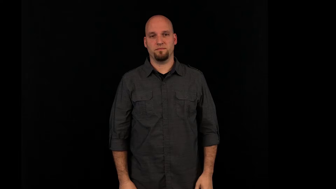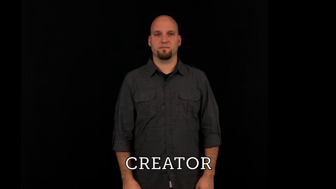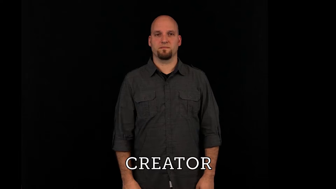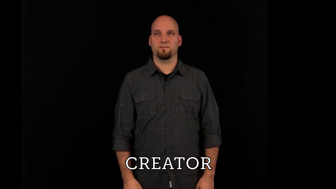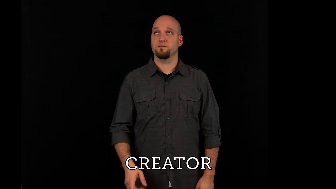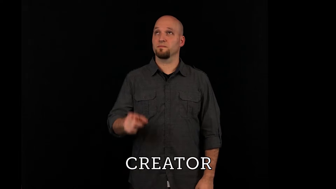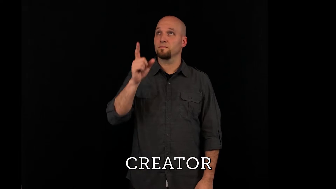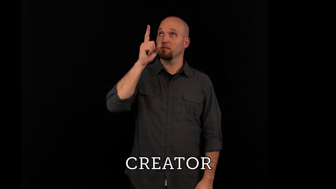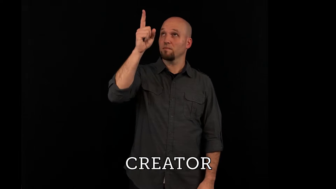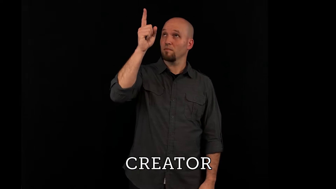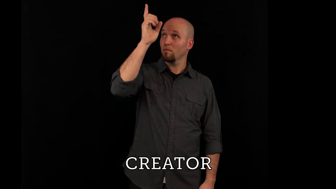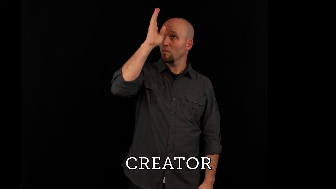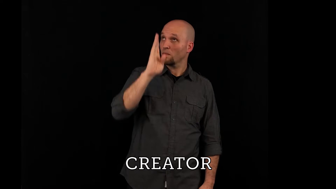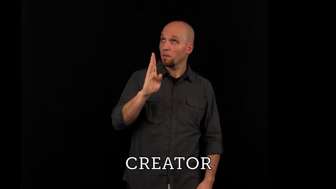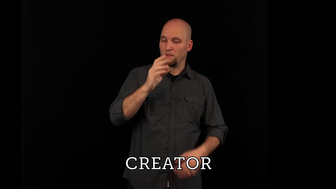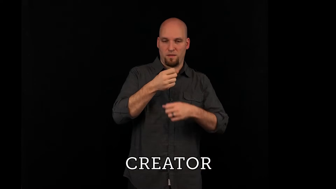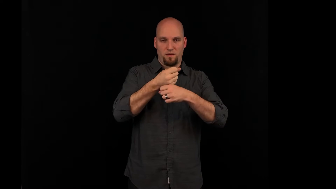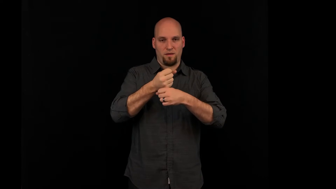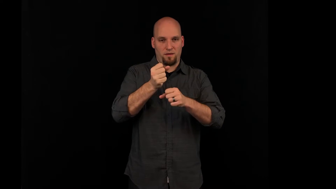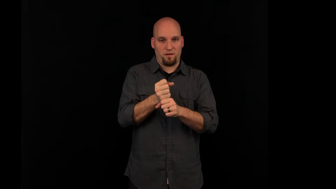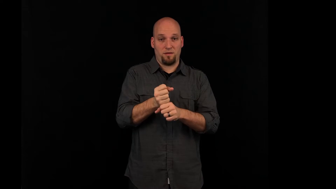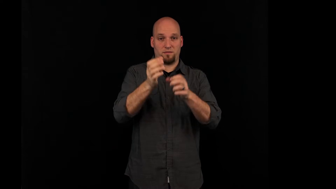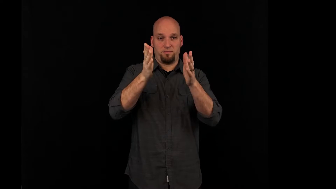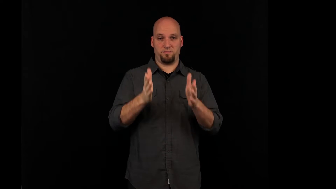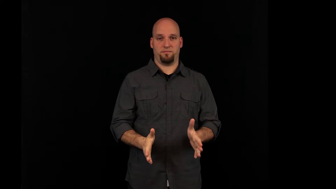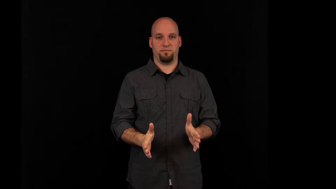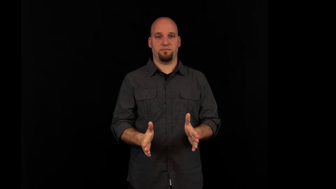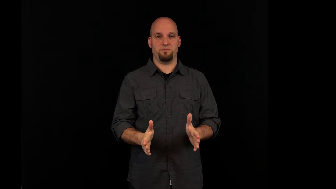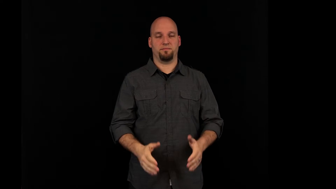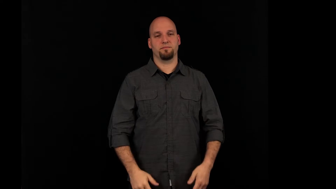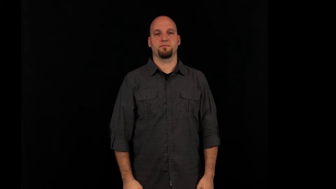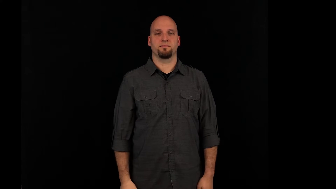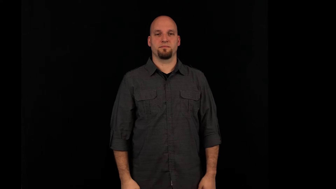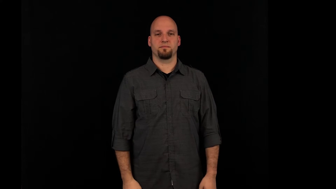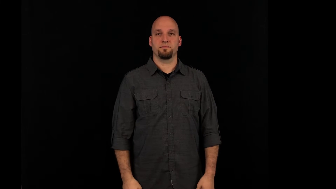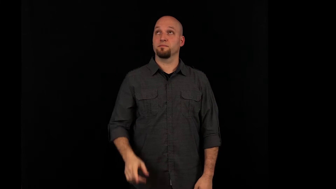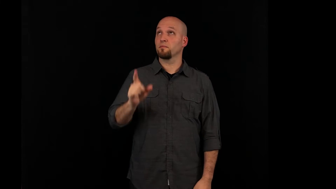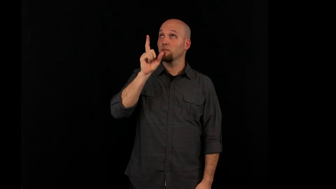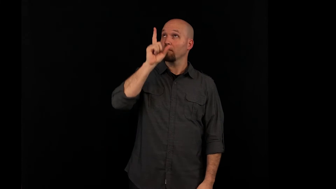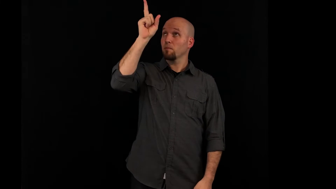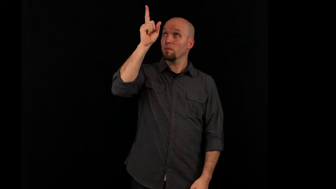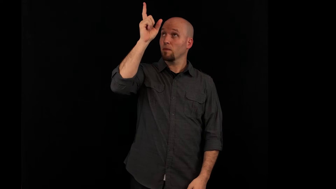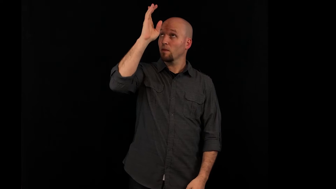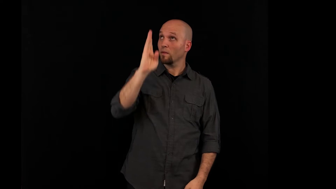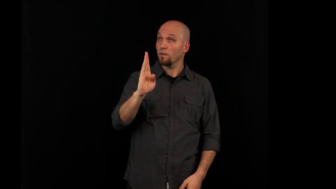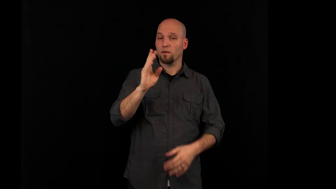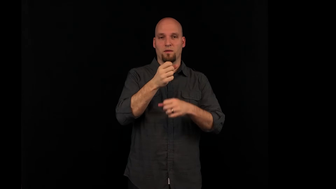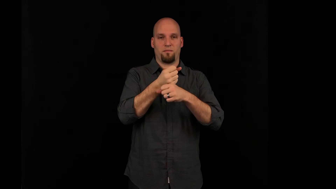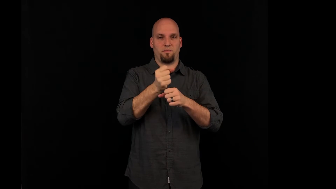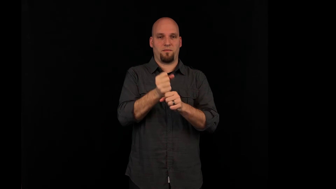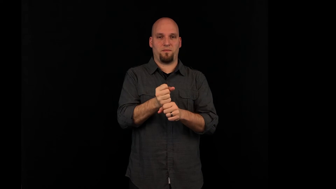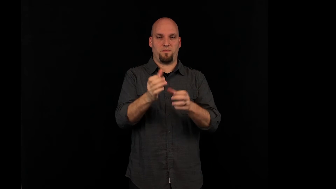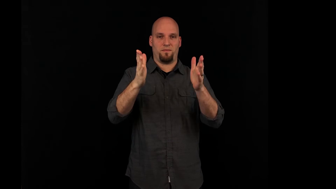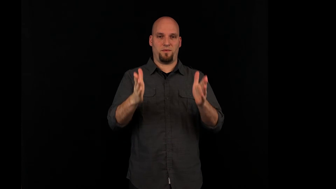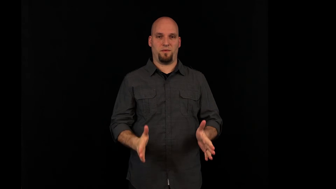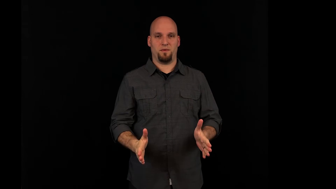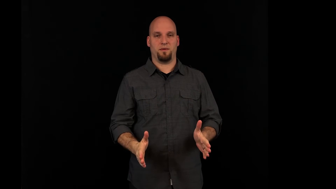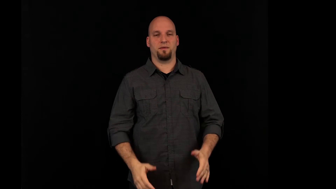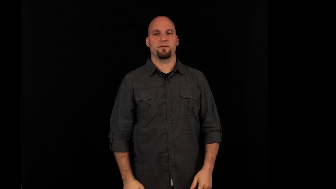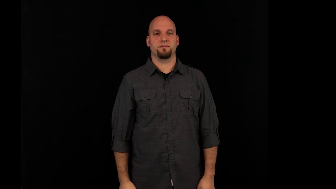Creator